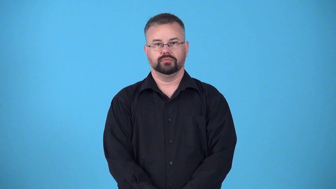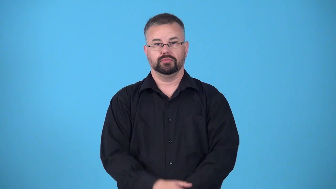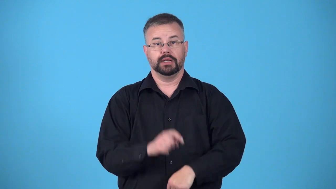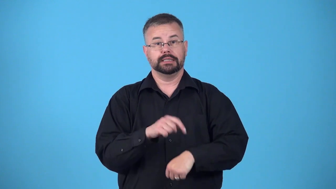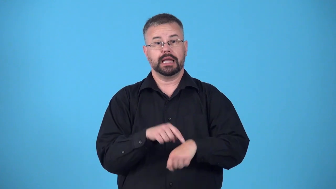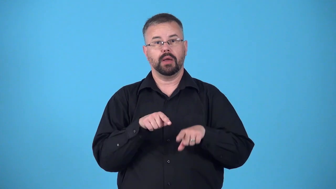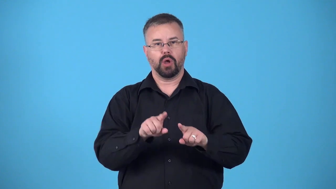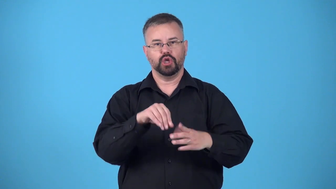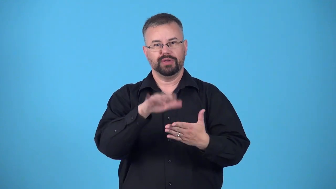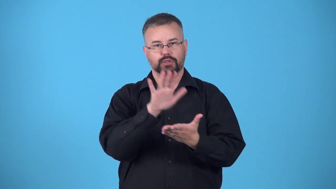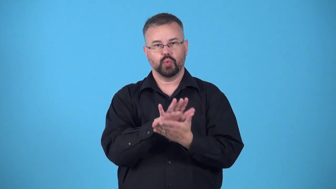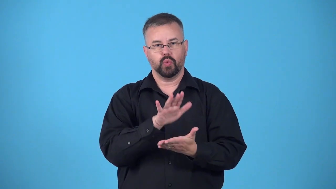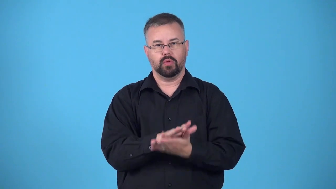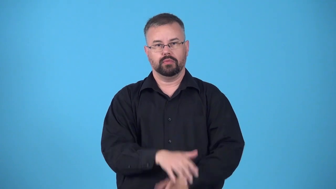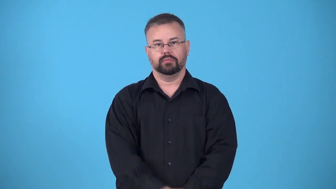schooltime